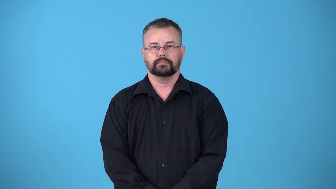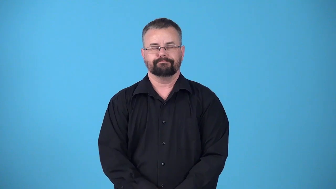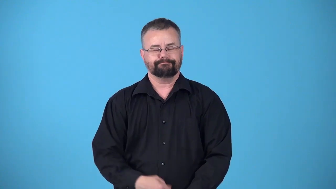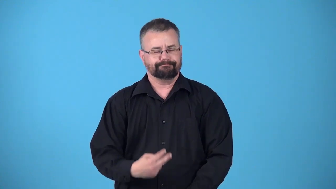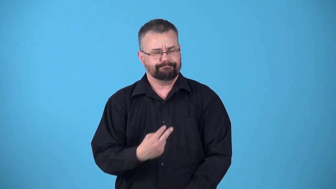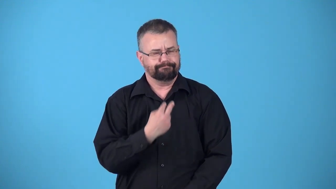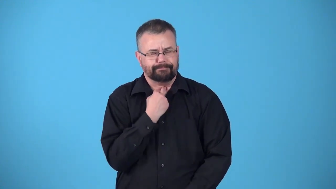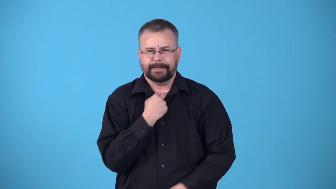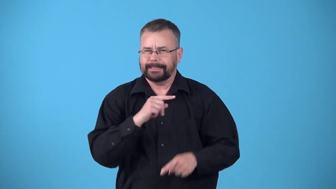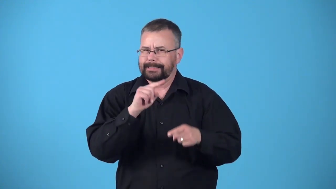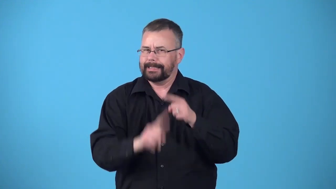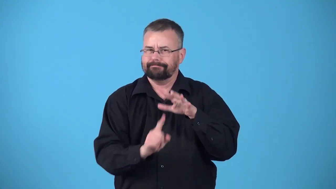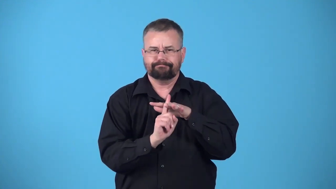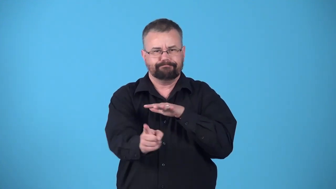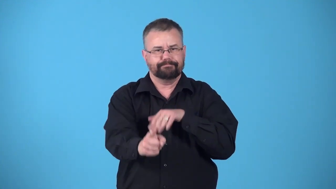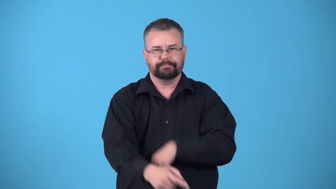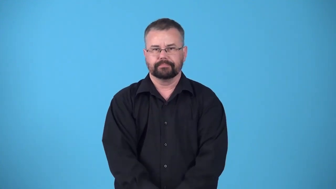behind the eight ball